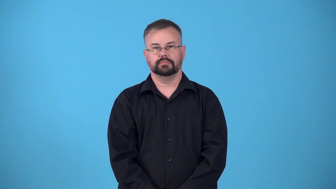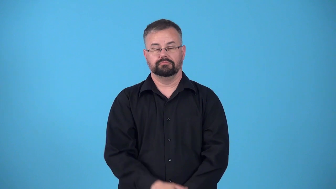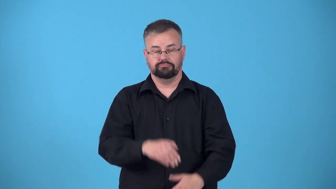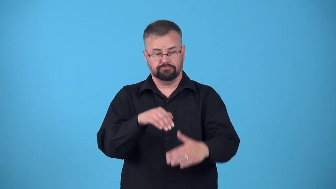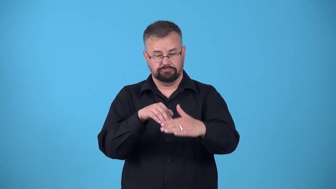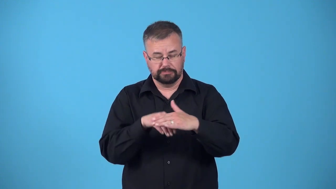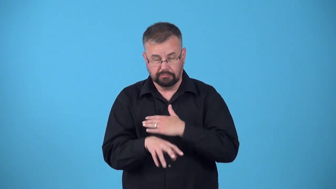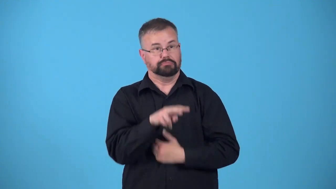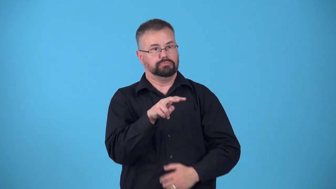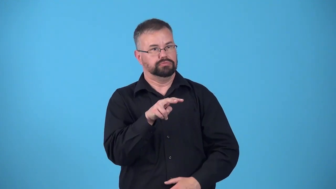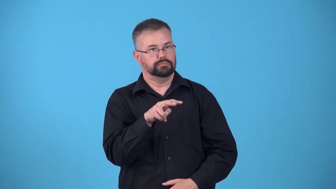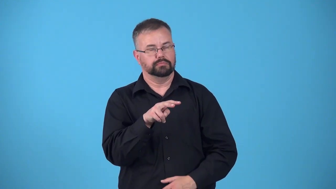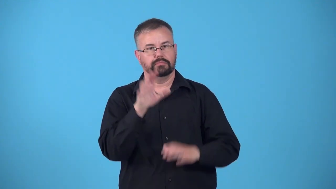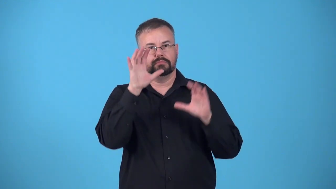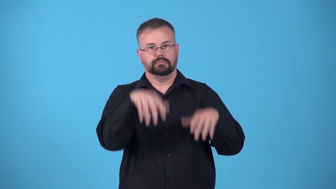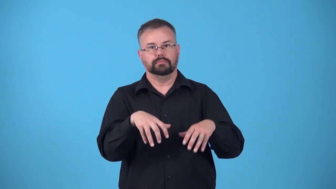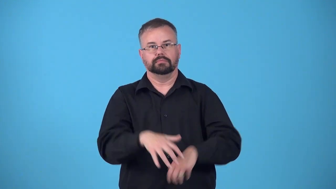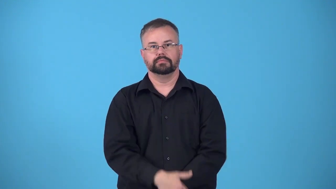walk in on